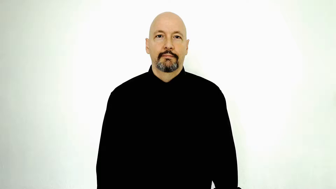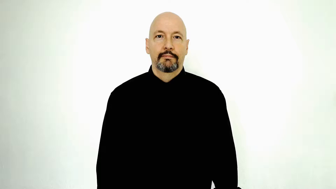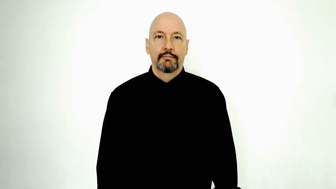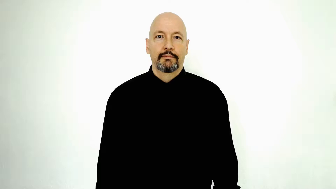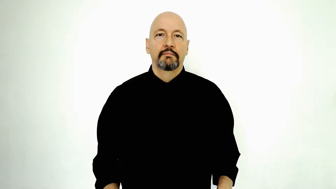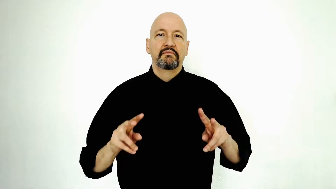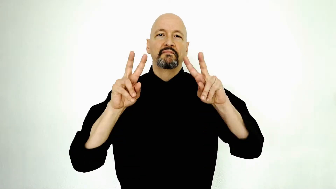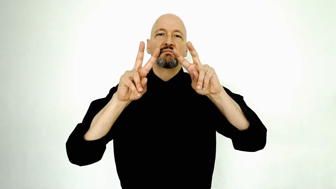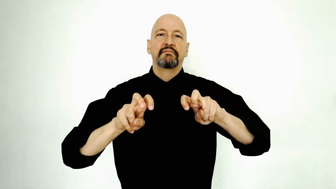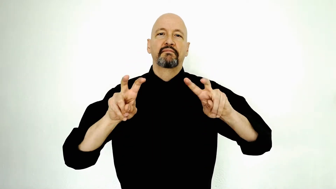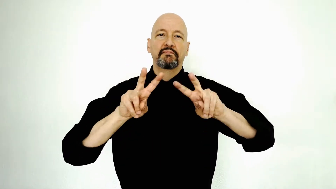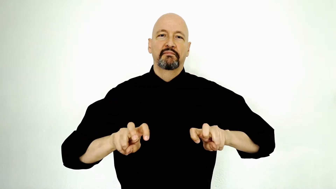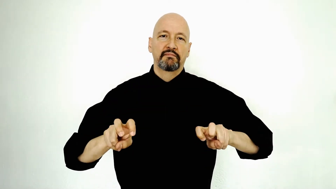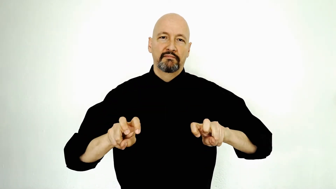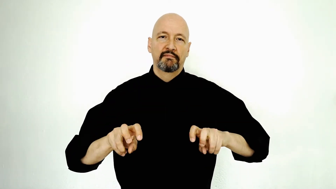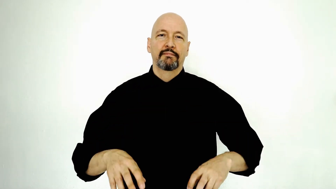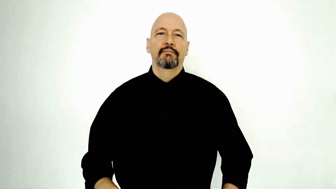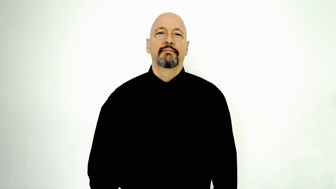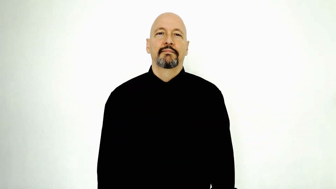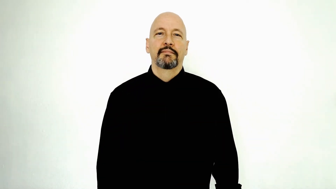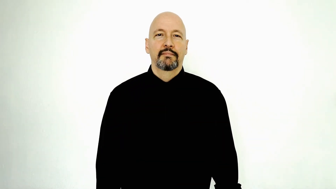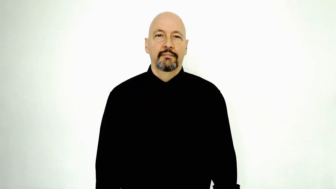ASSESSMENT